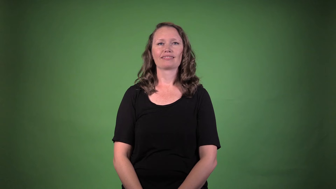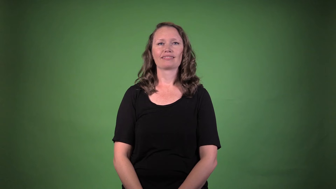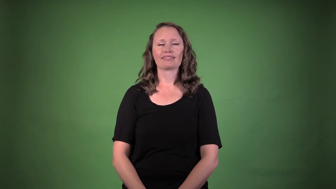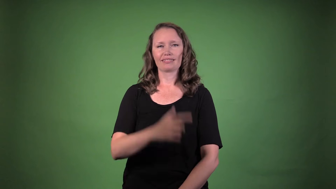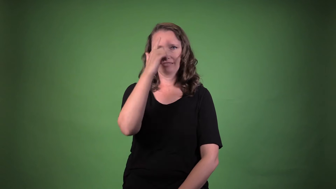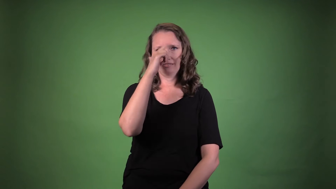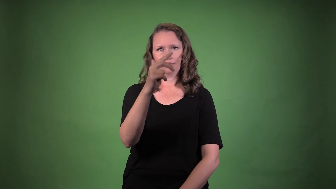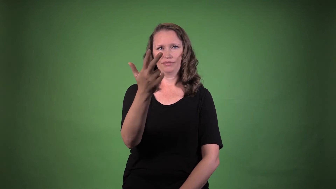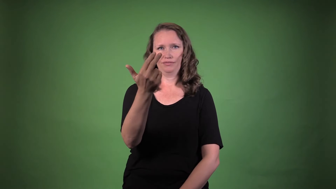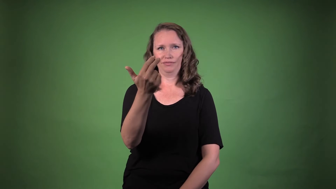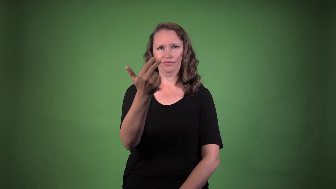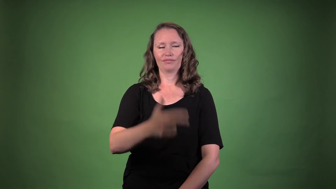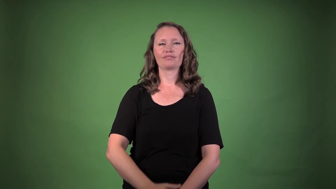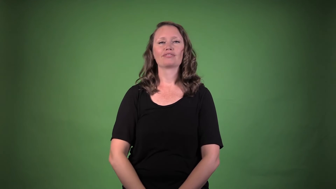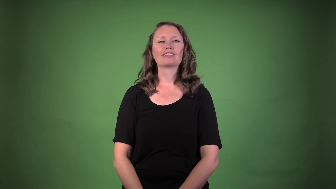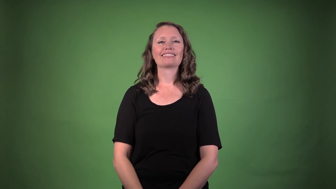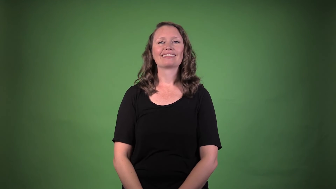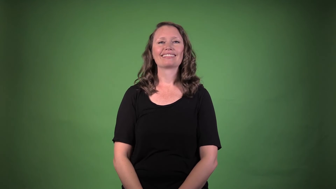13 cents